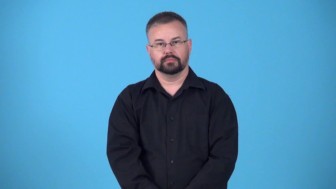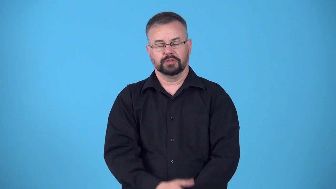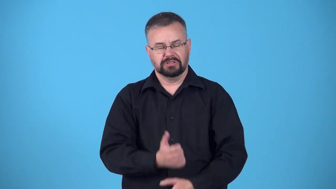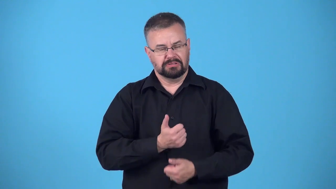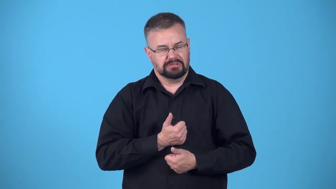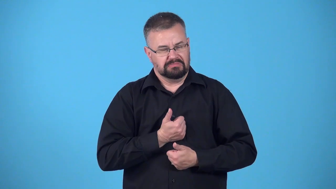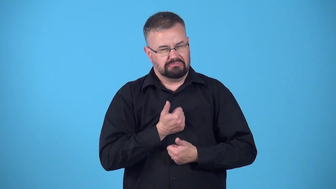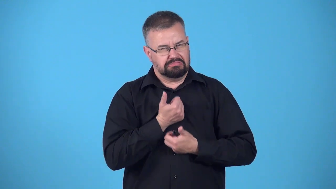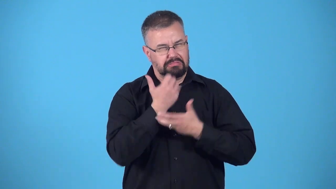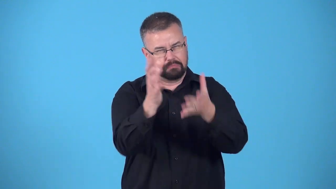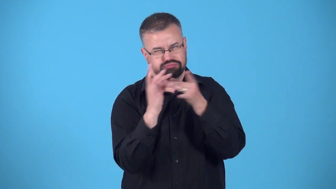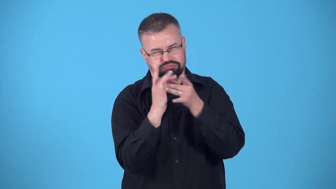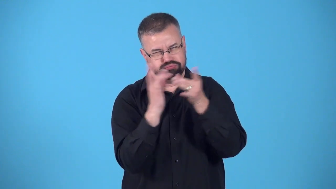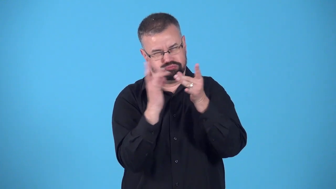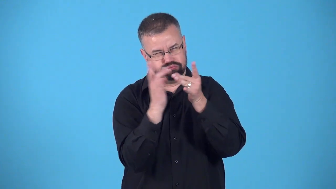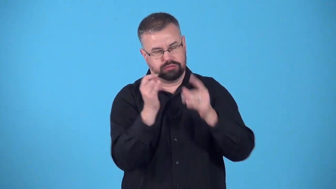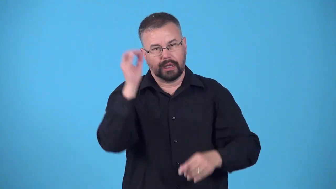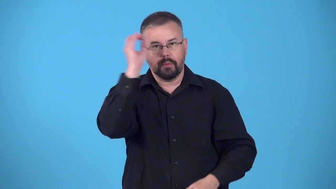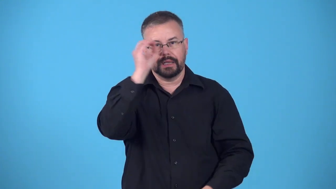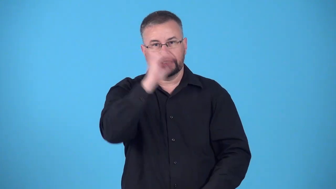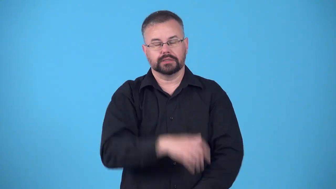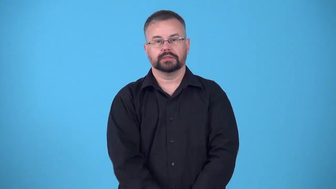sound off